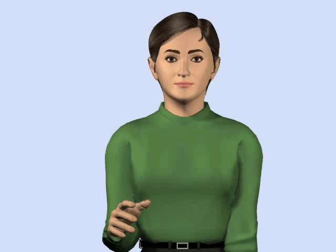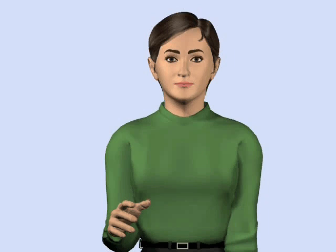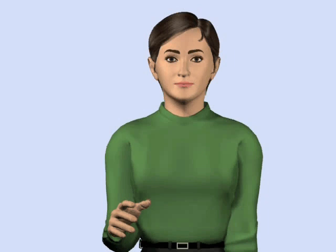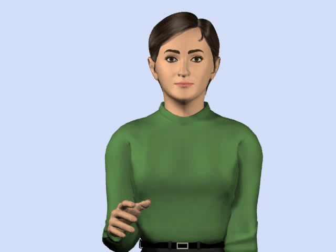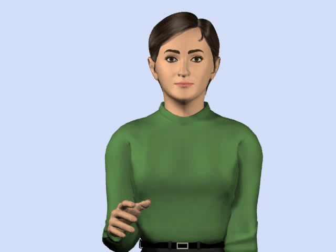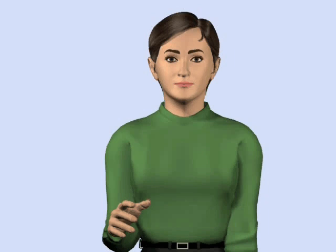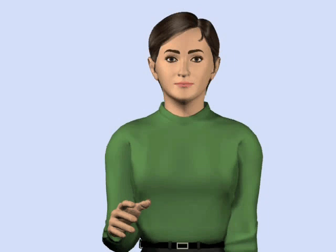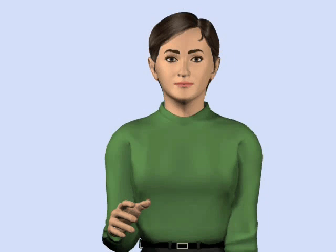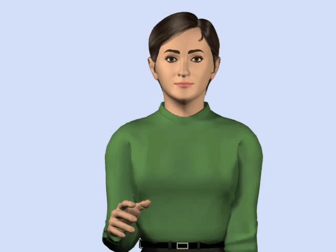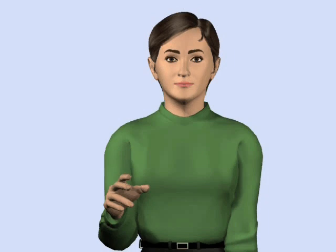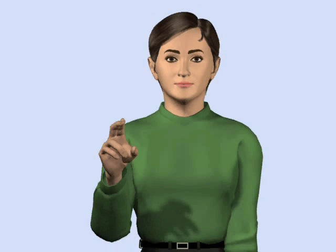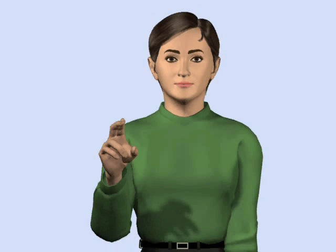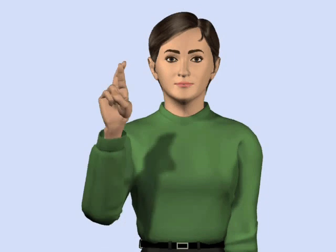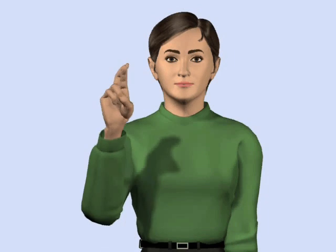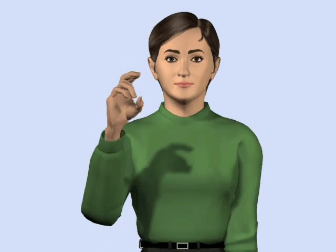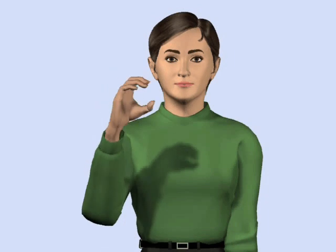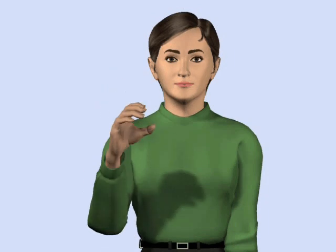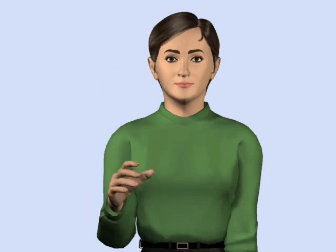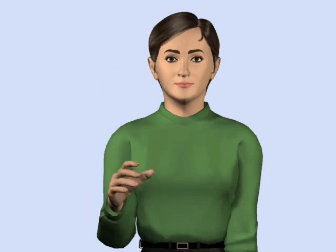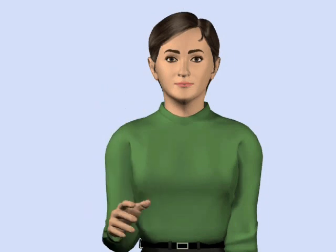Rapid City,SD